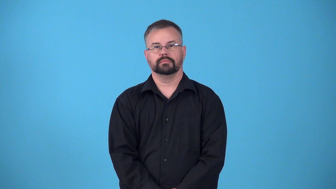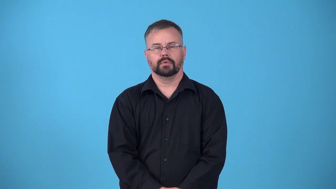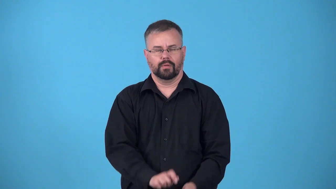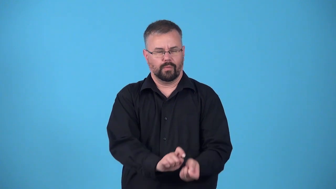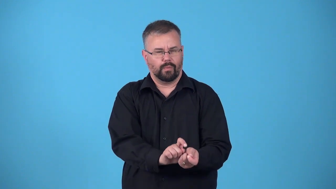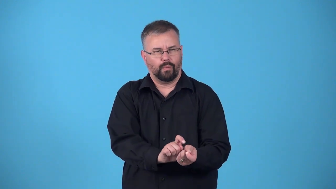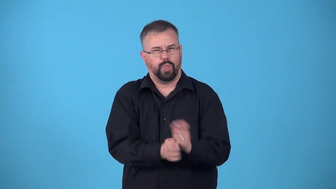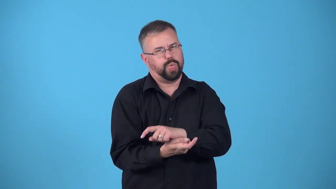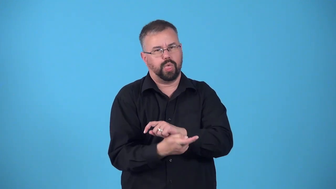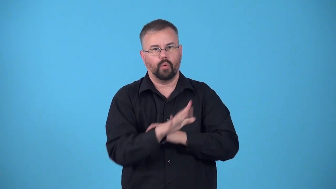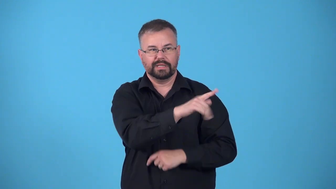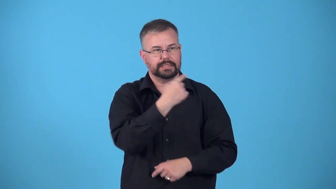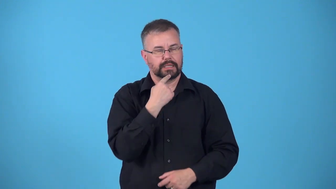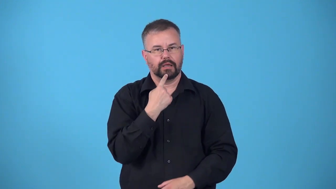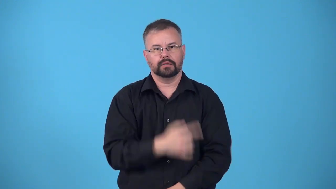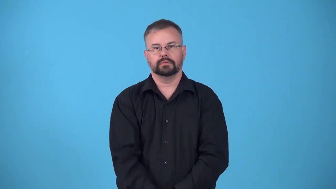twist, twist around someone's words